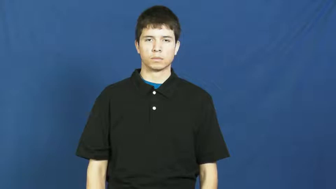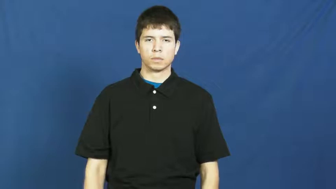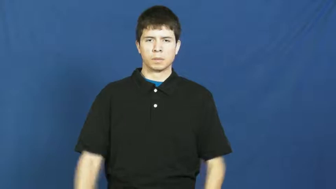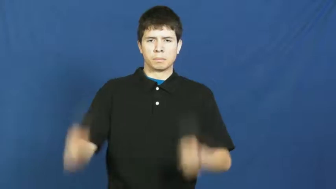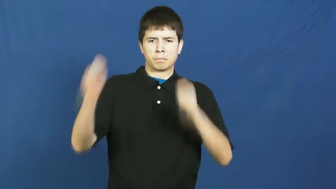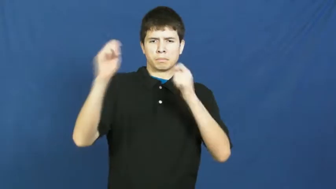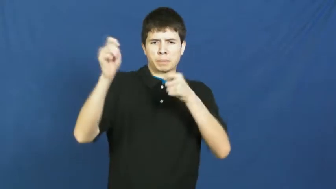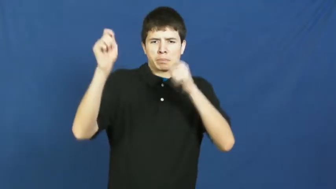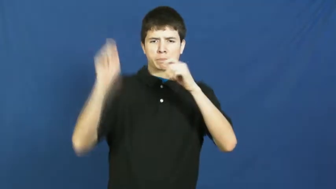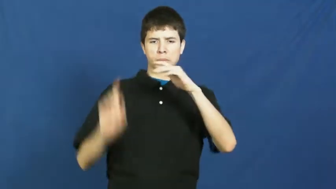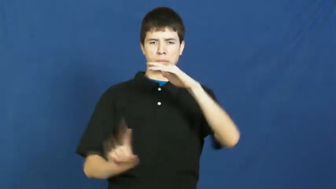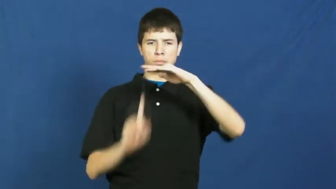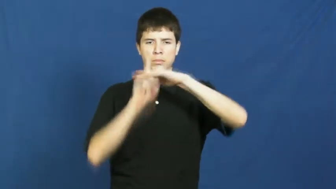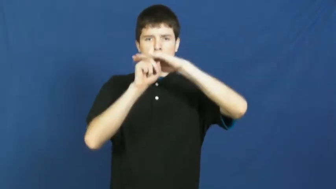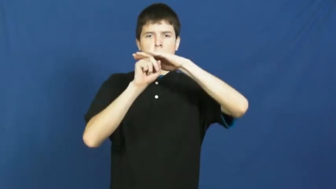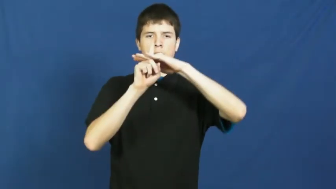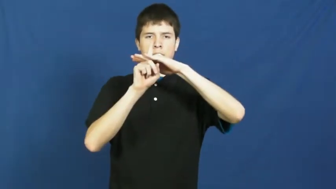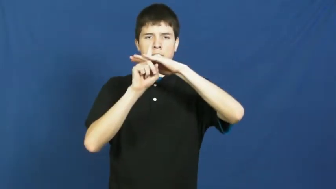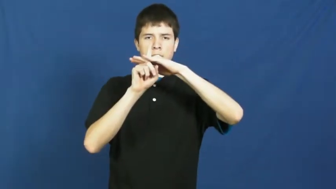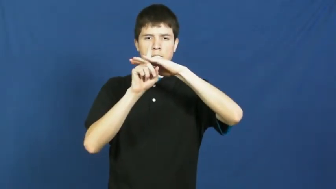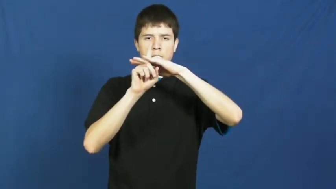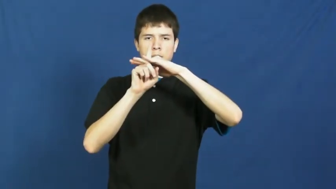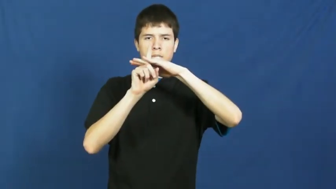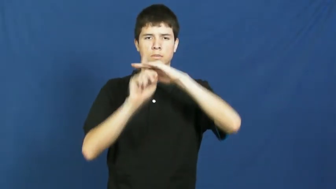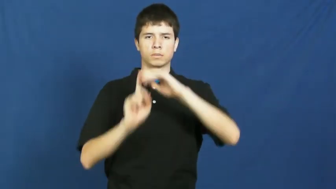overnight